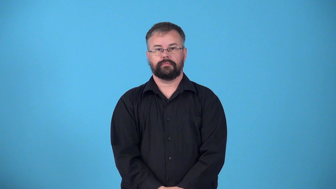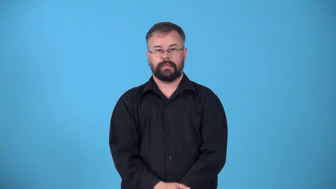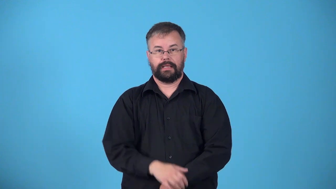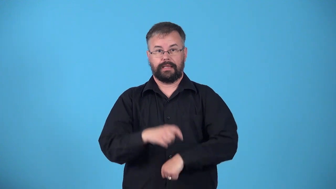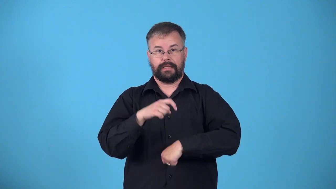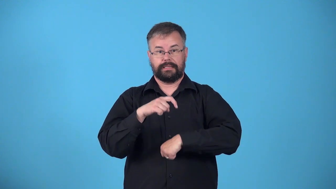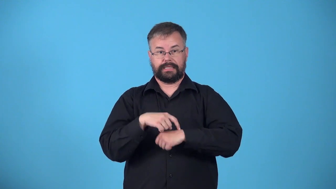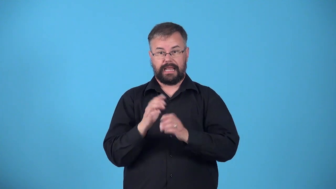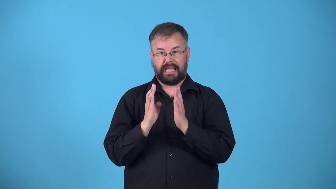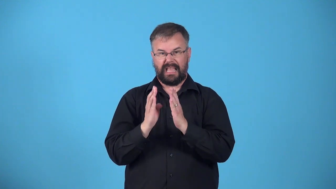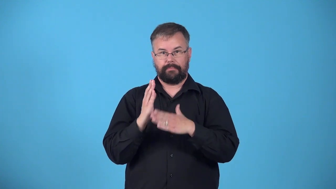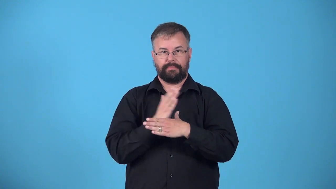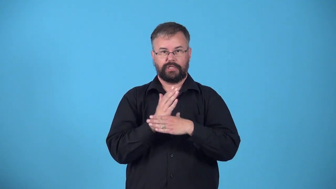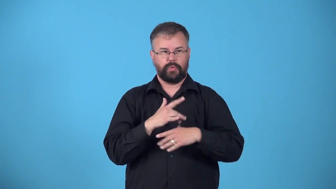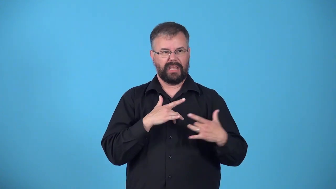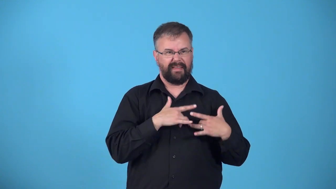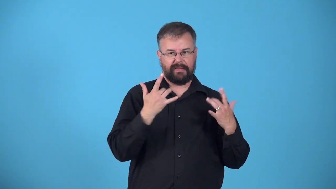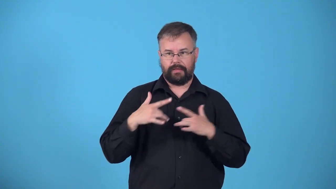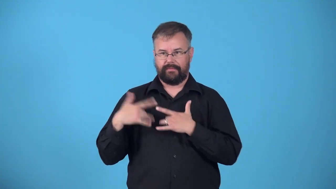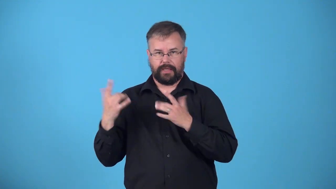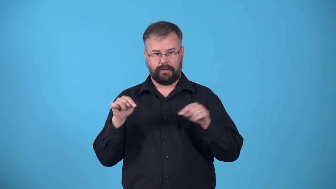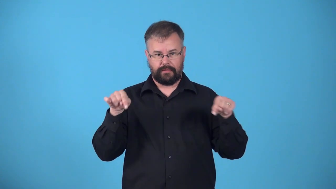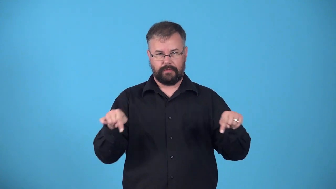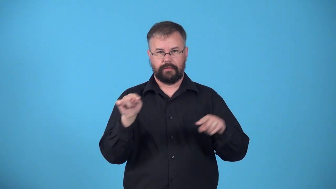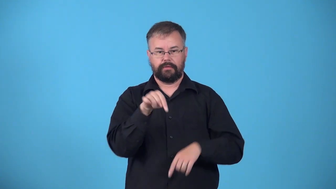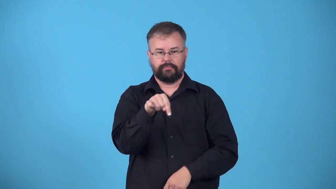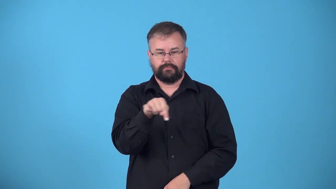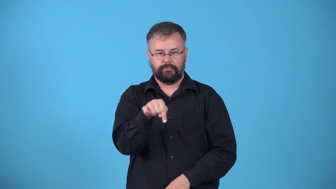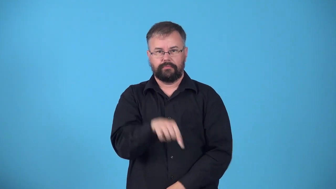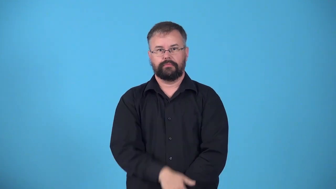interim,interlude